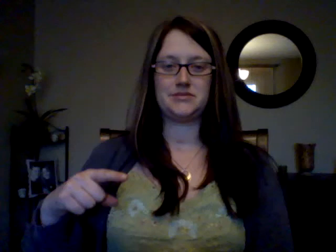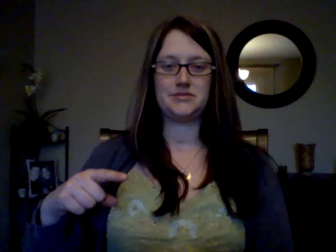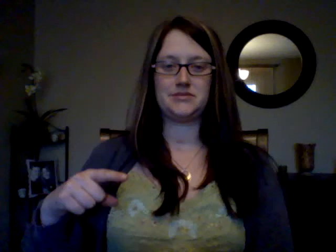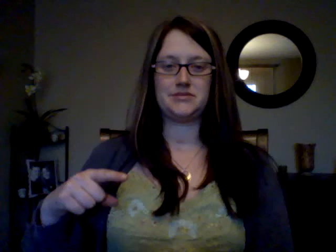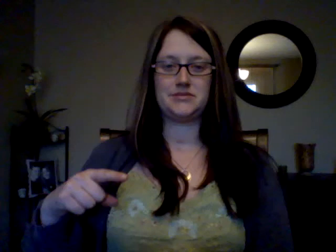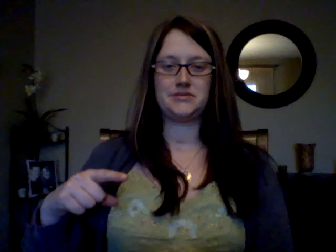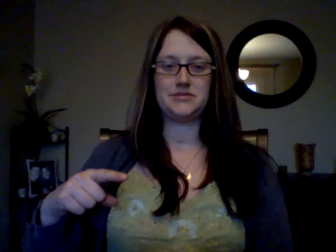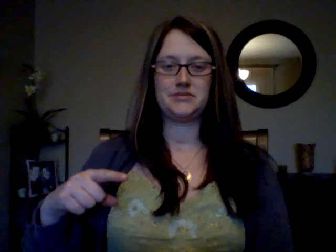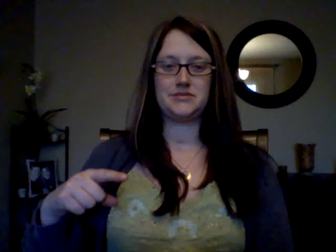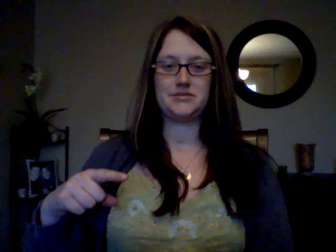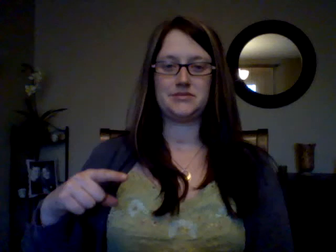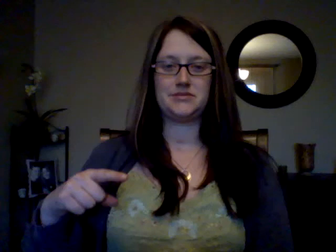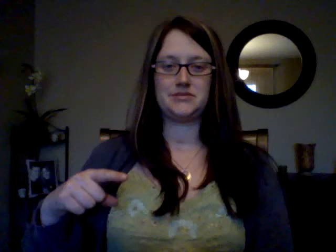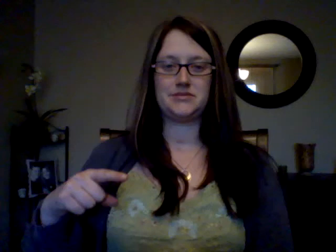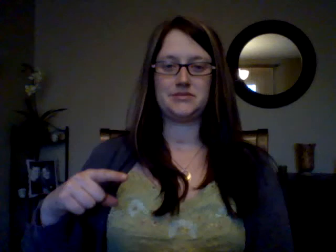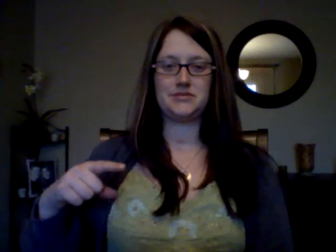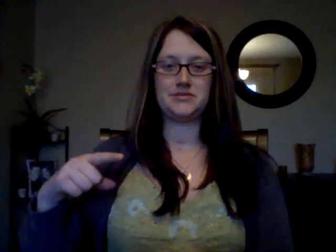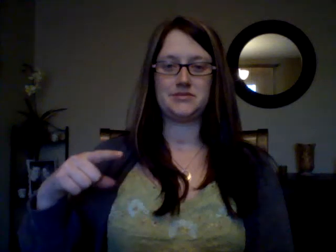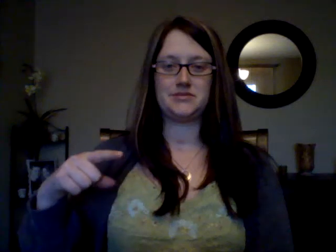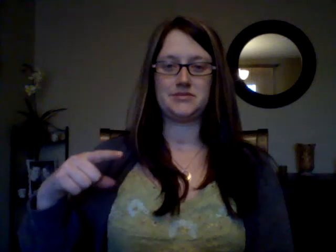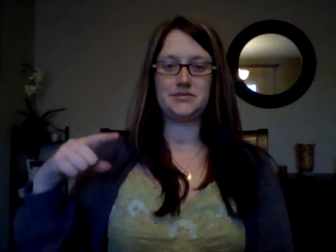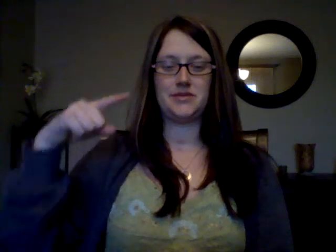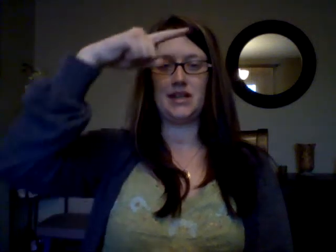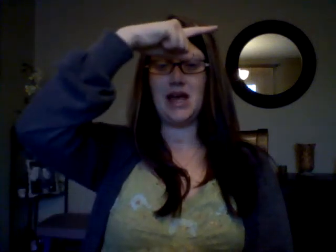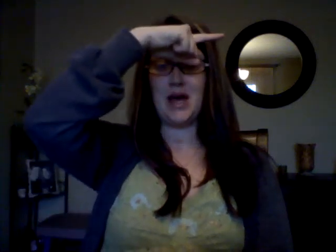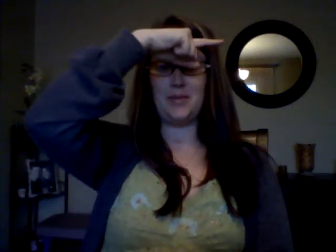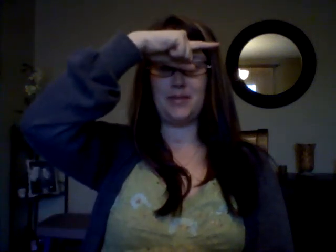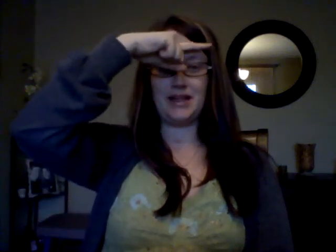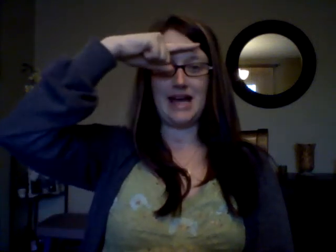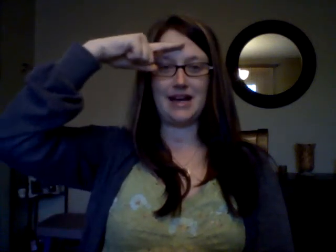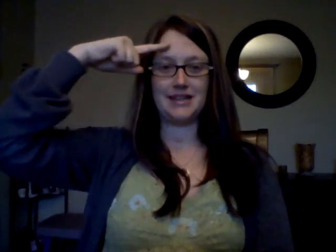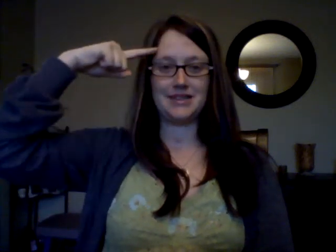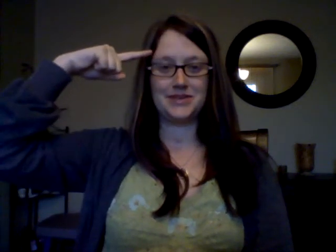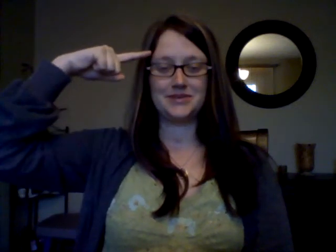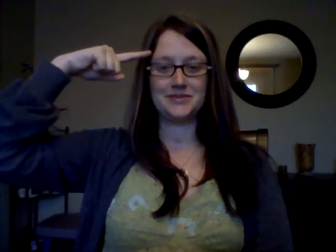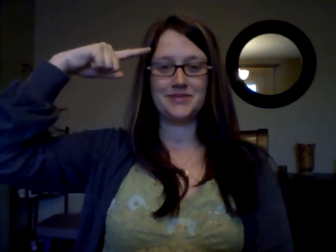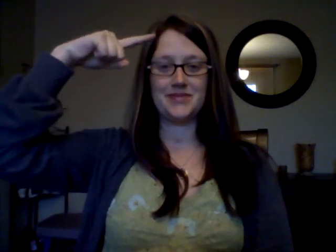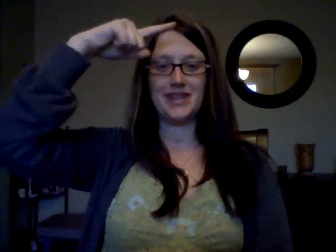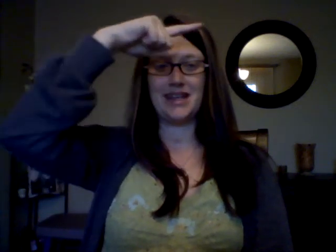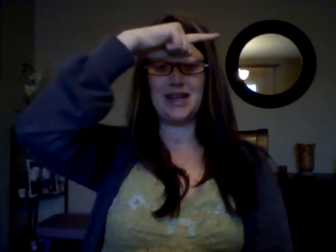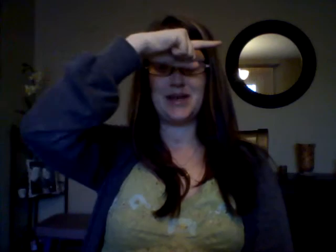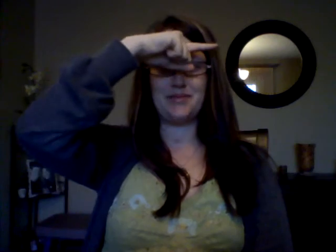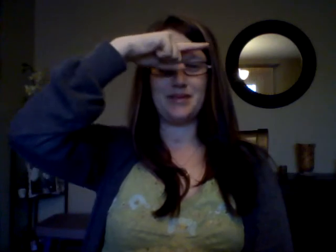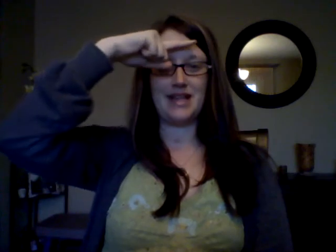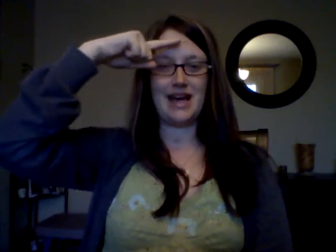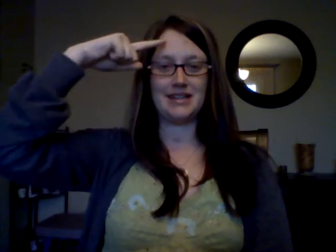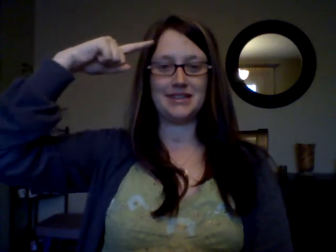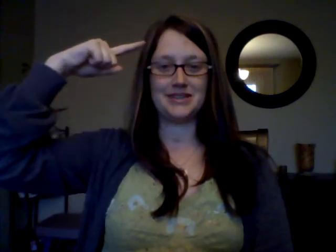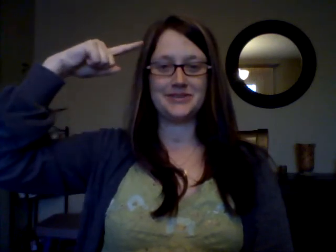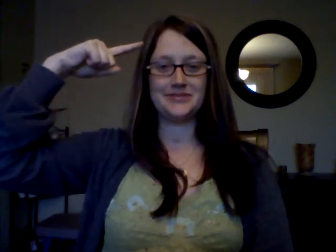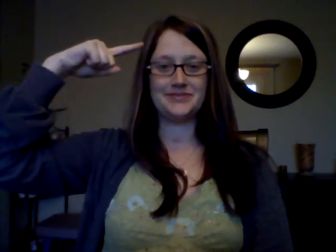Black